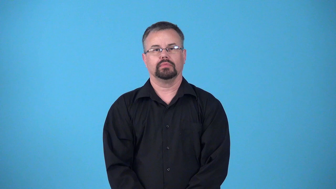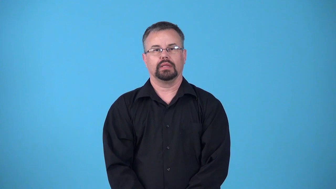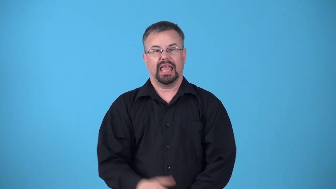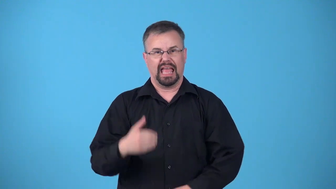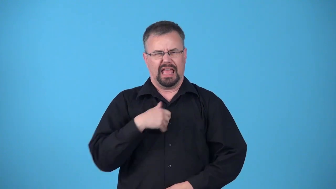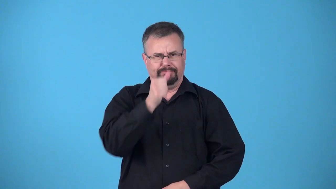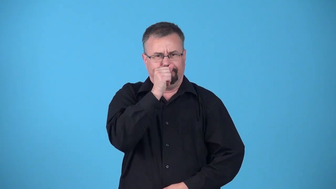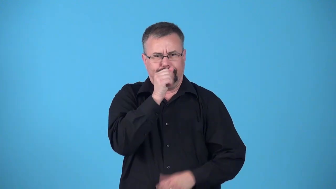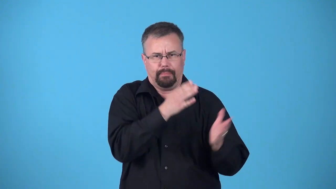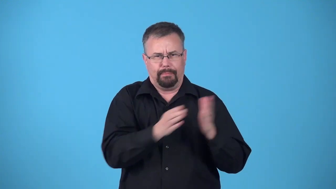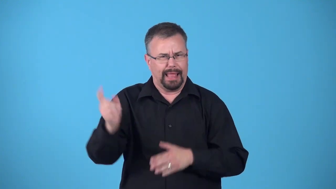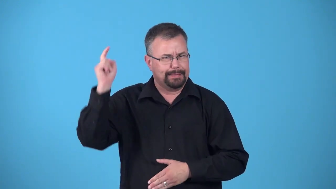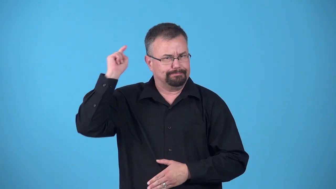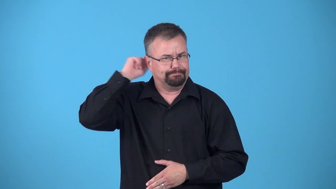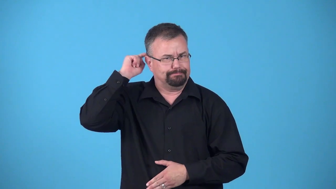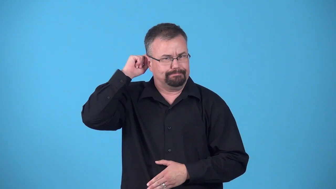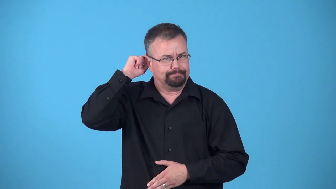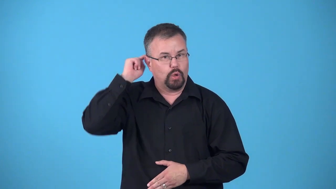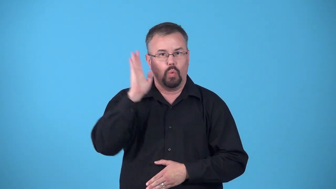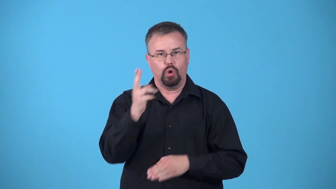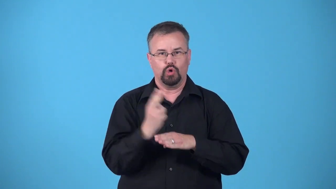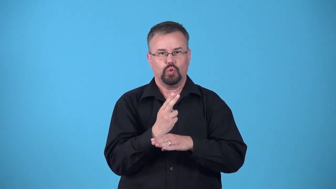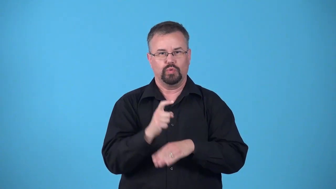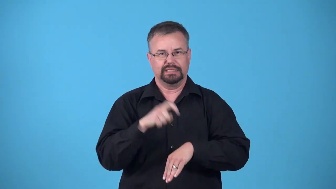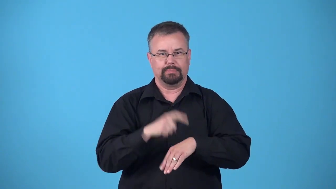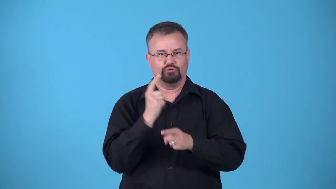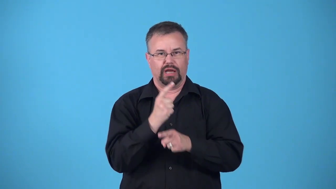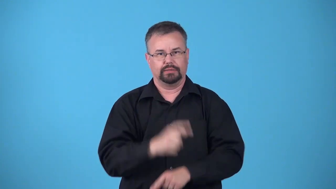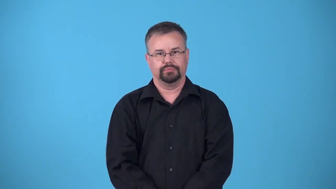have something up your sleeve,trick up your sleeve